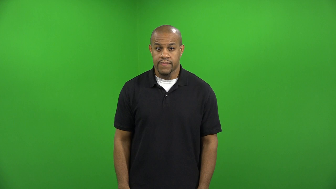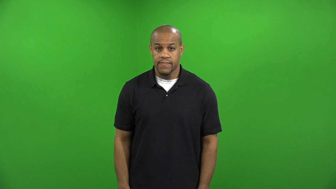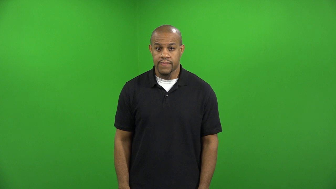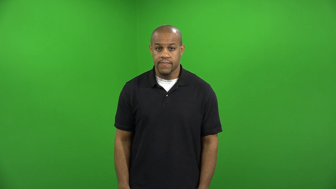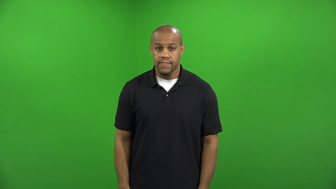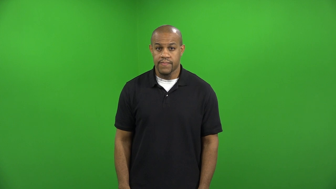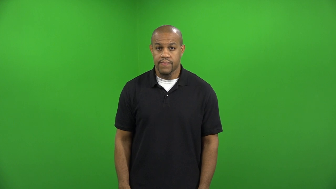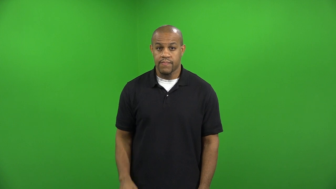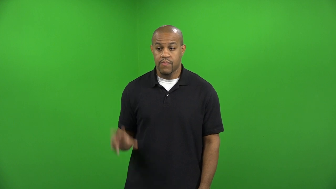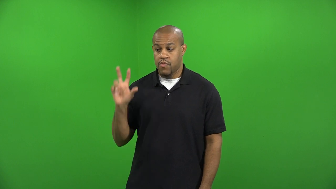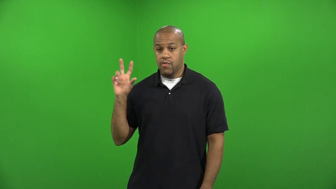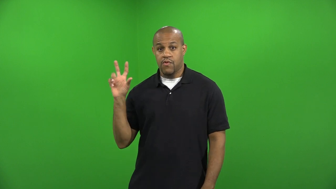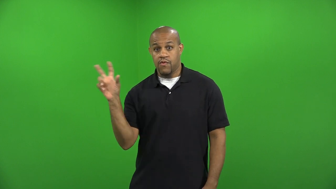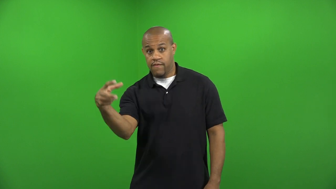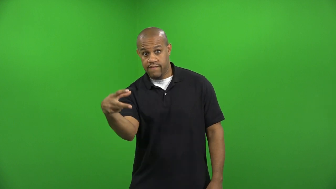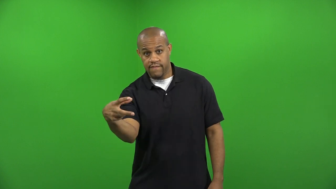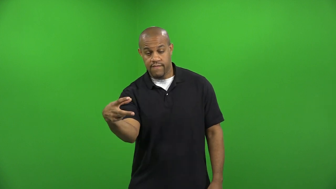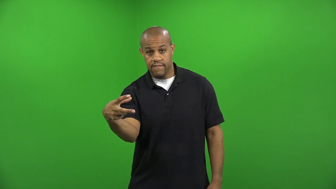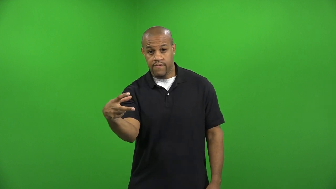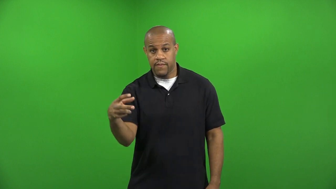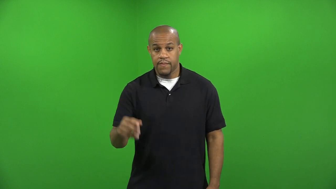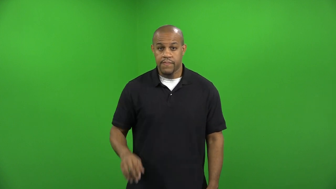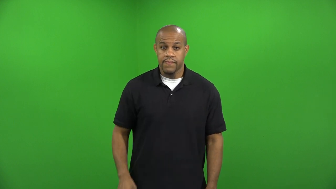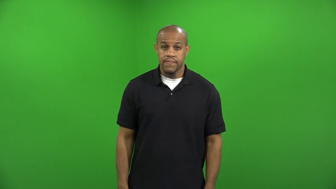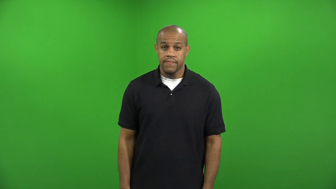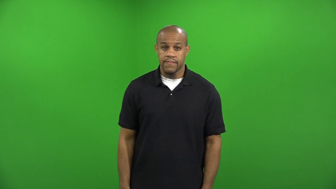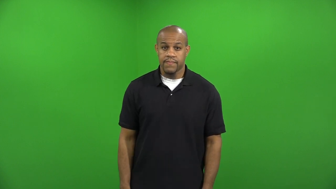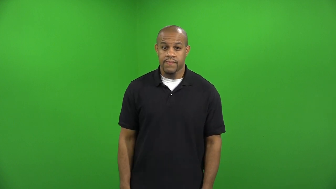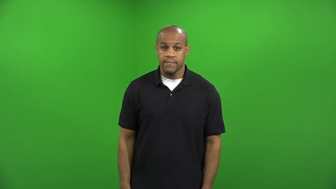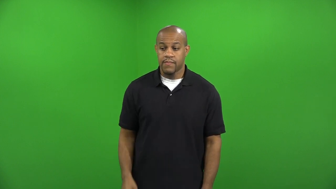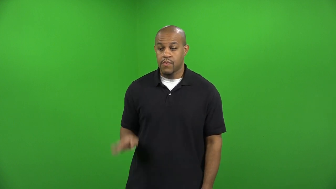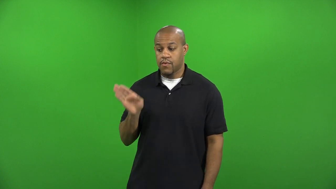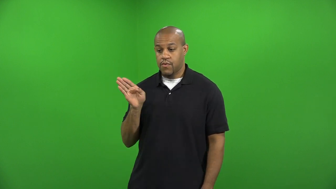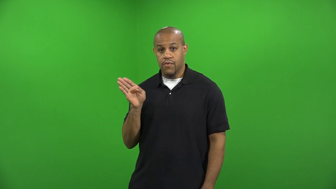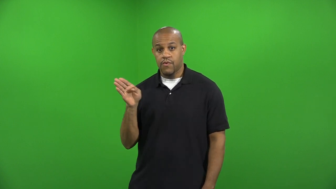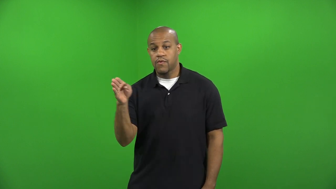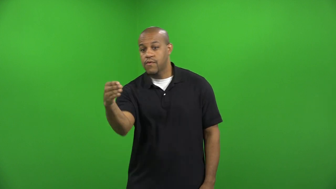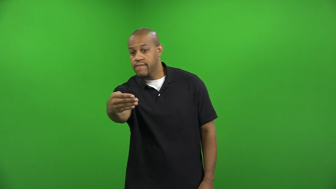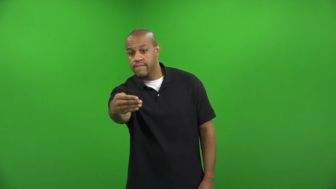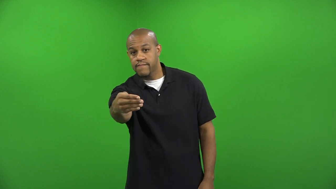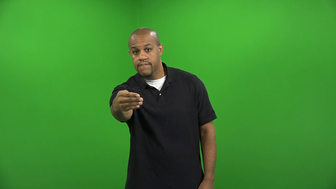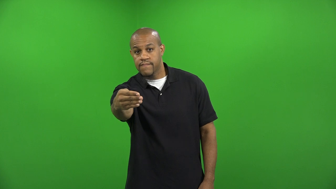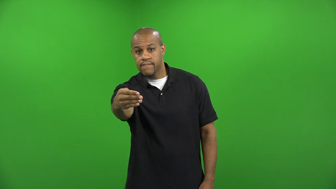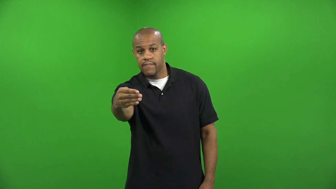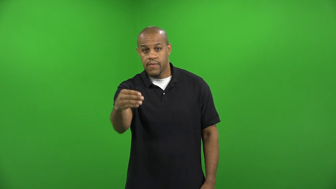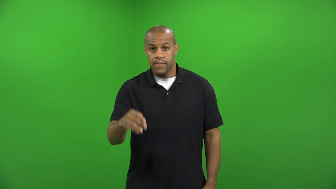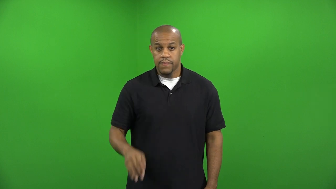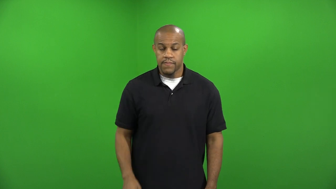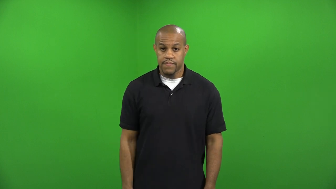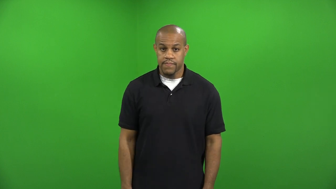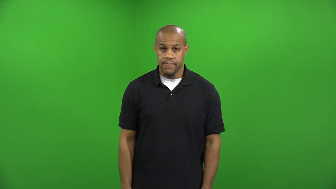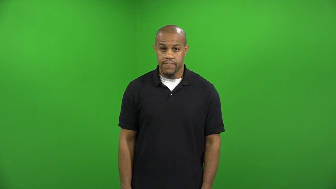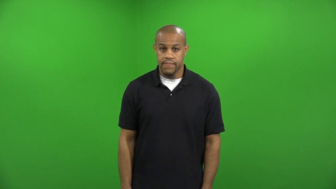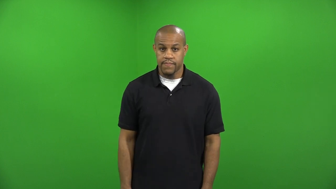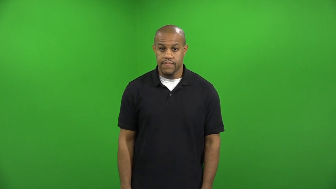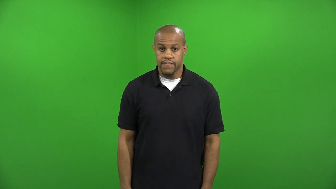Curve